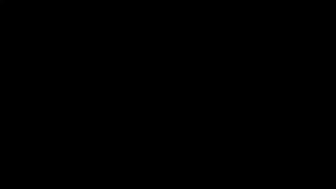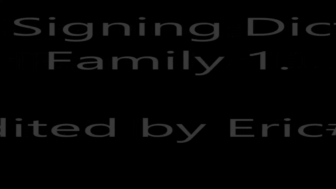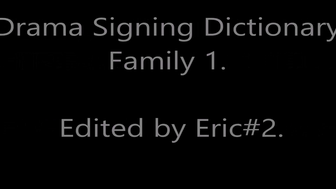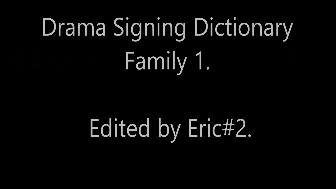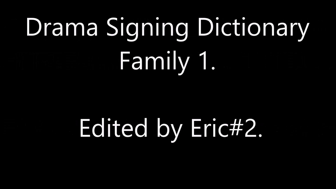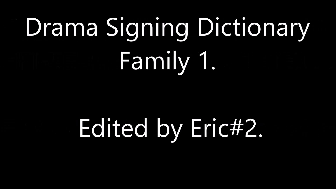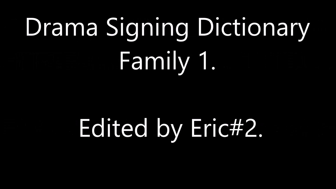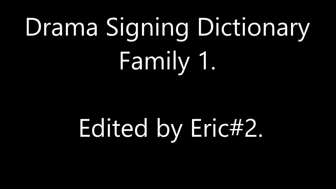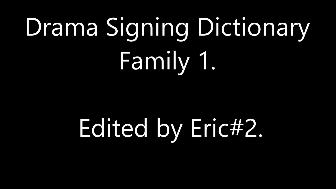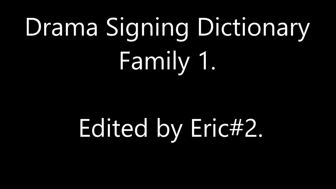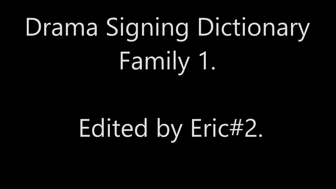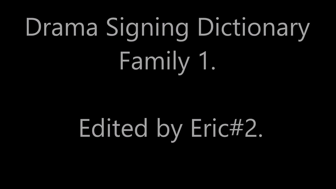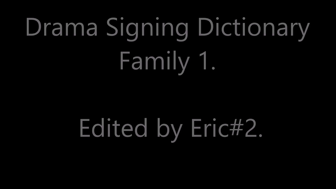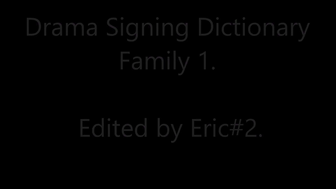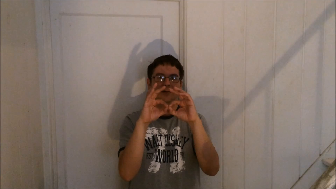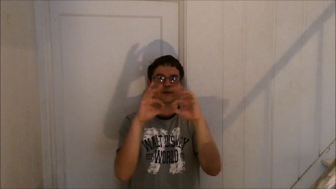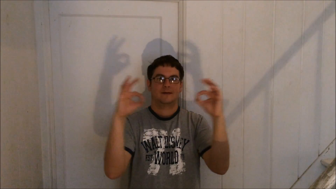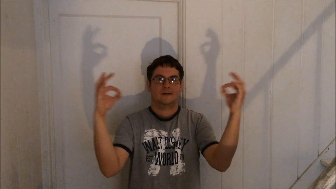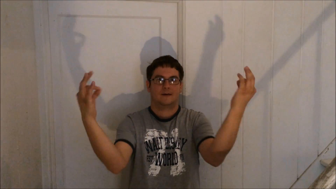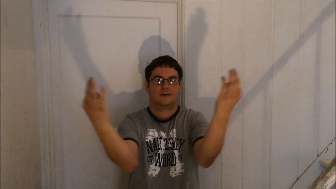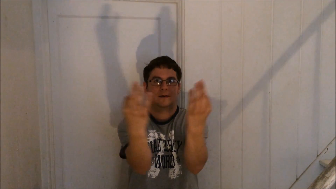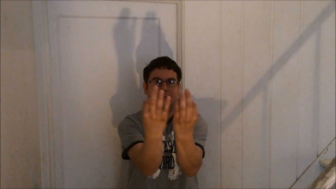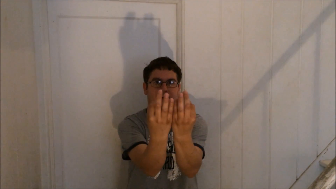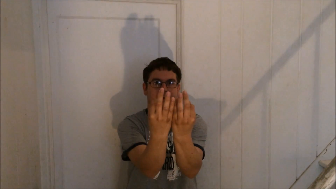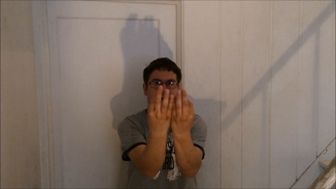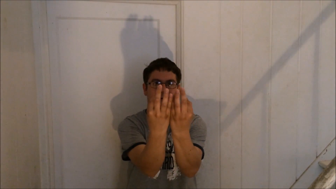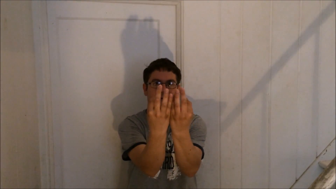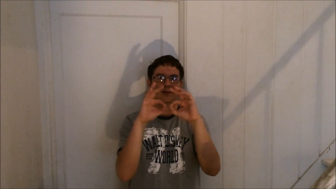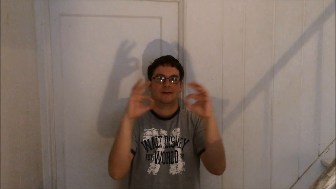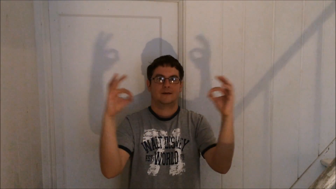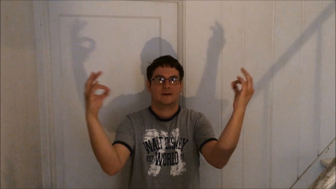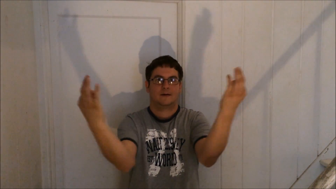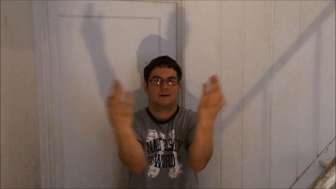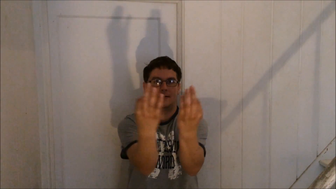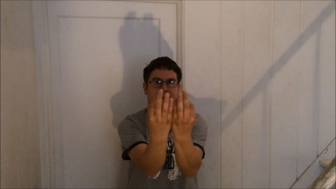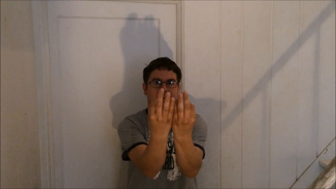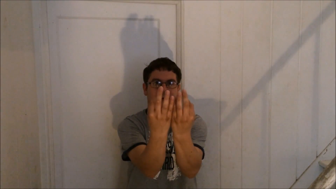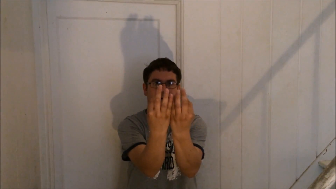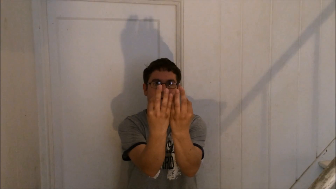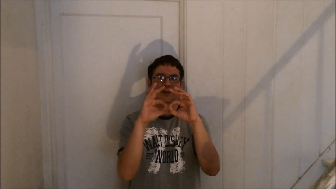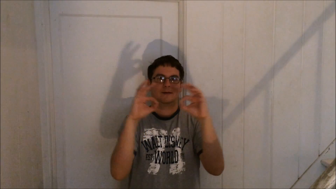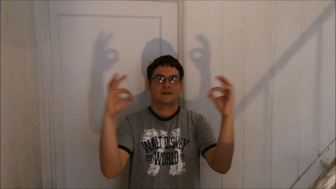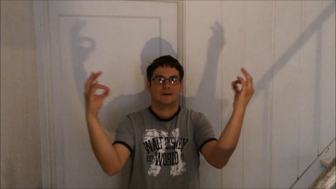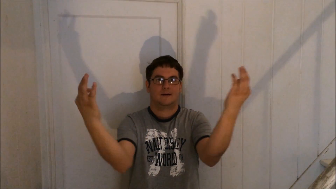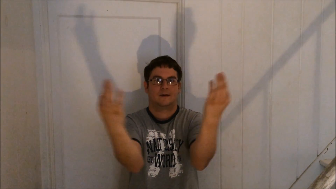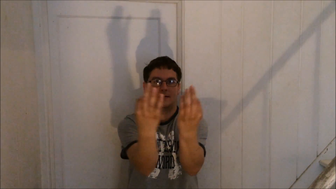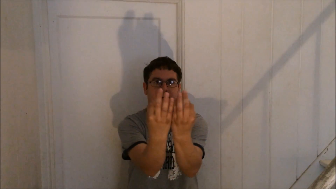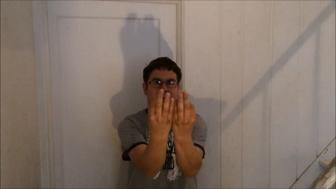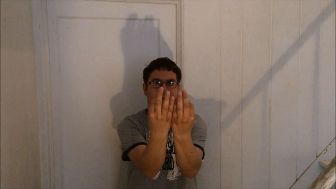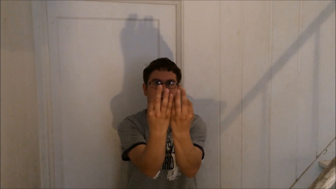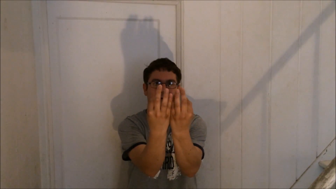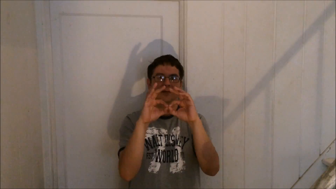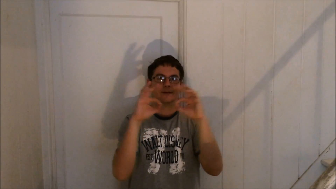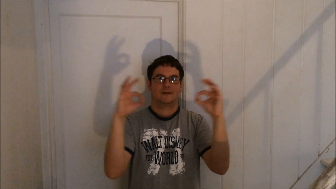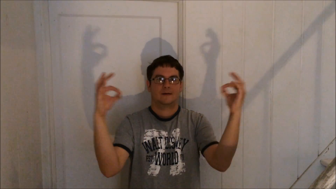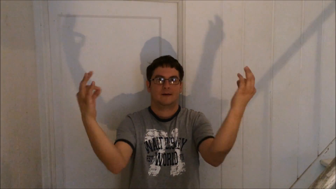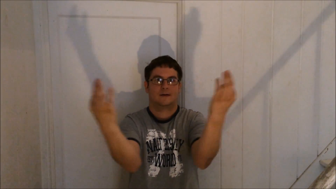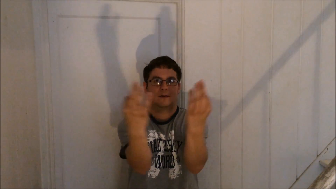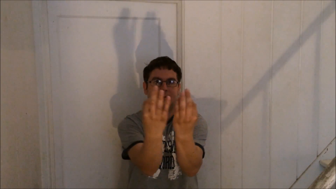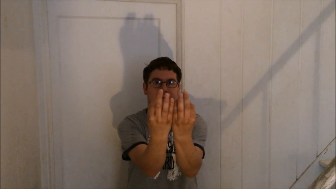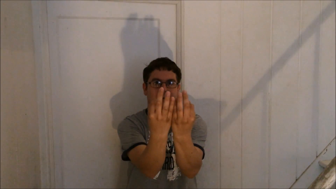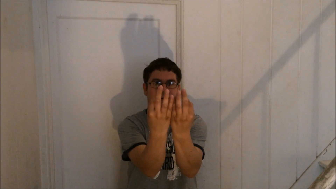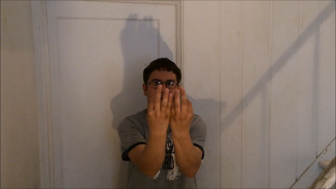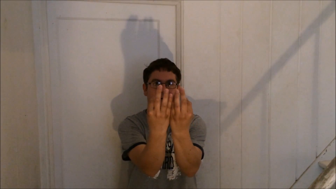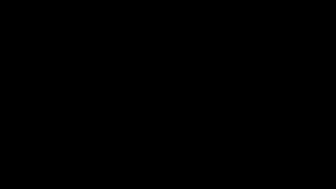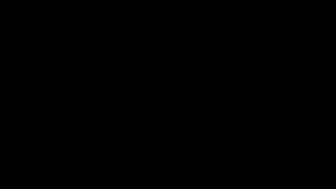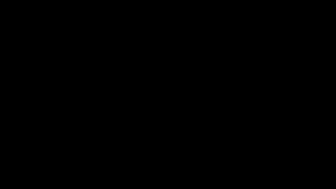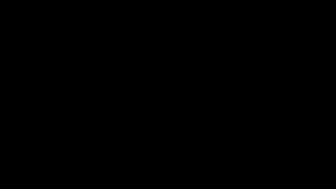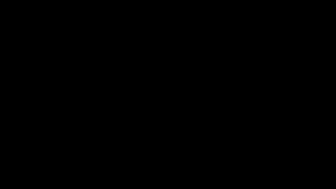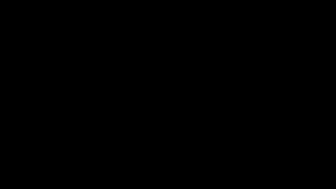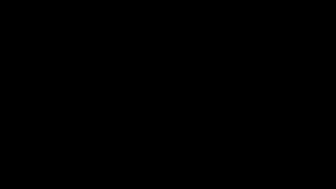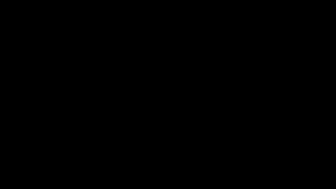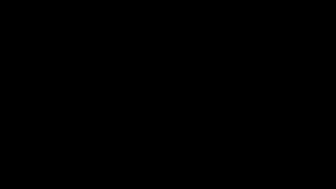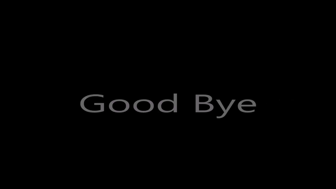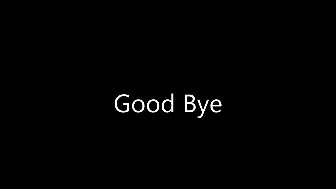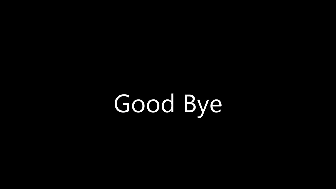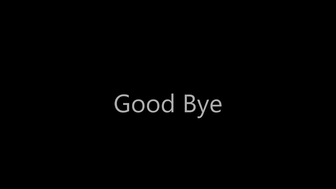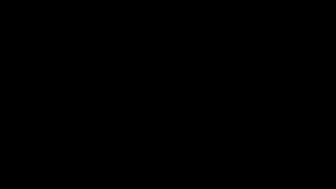Family